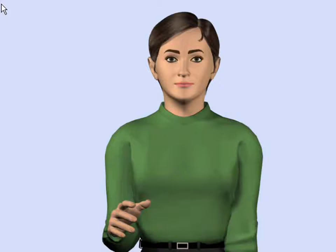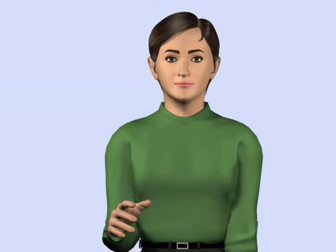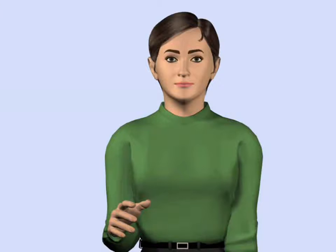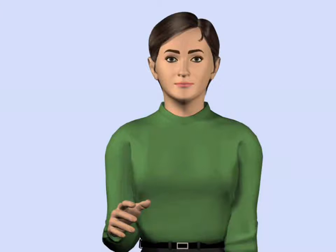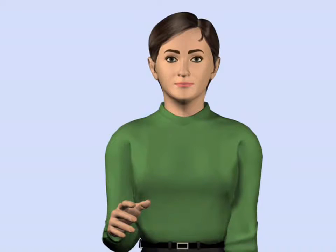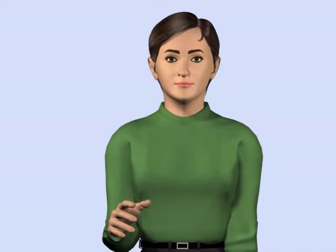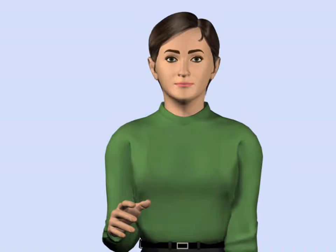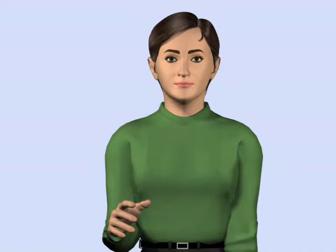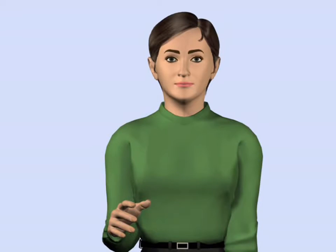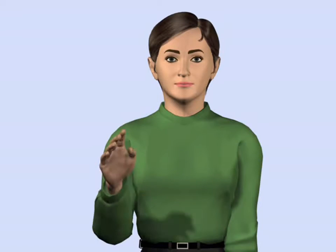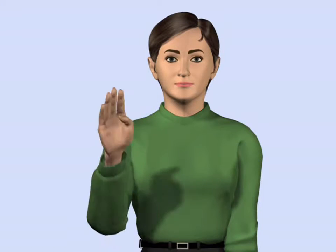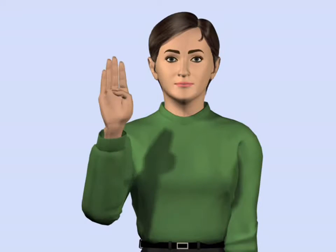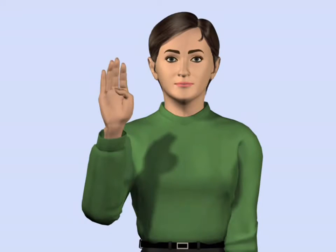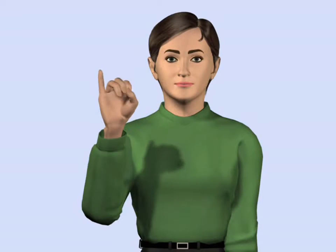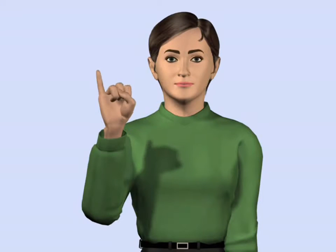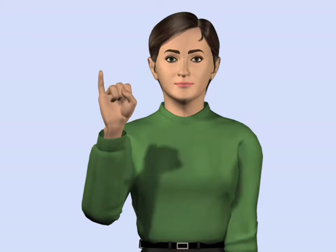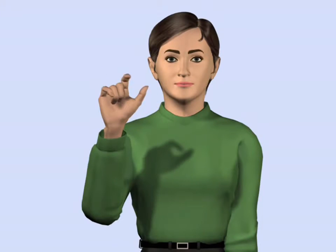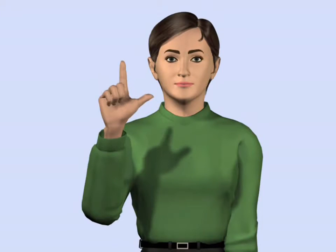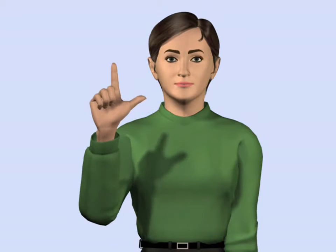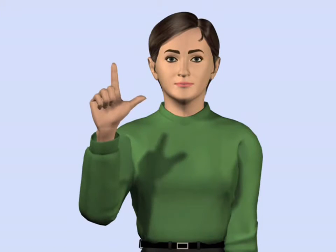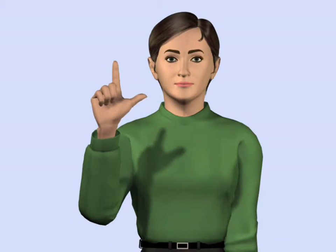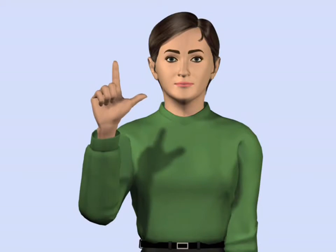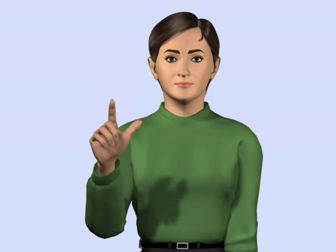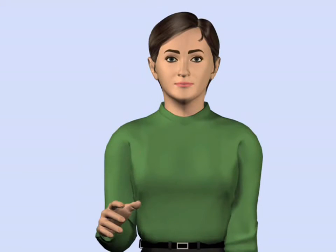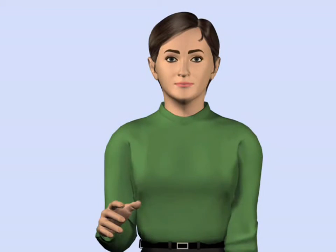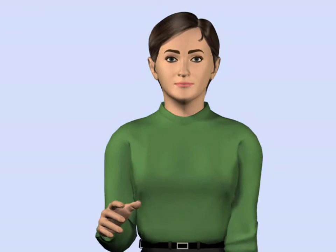Pecos Bill